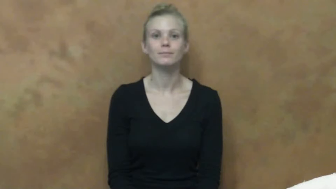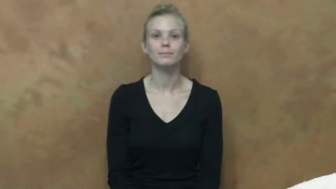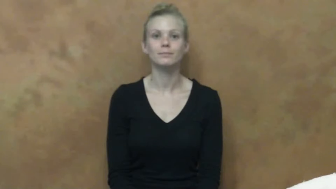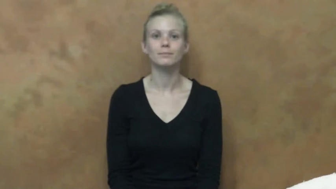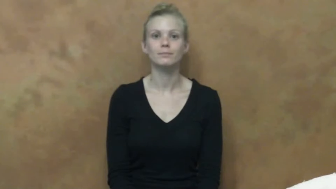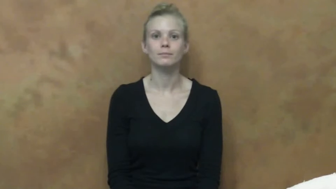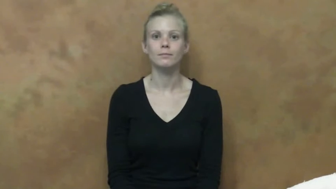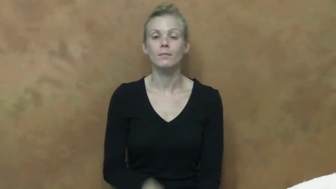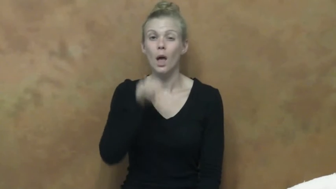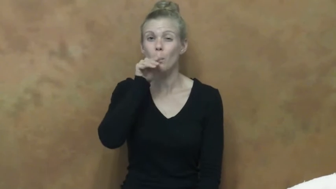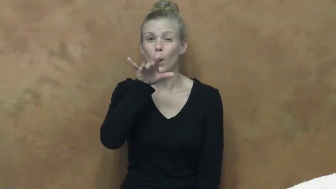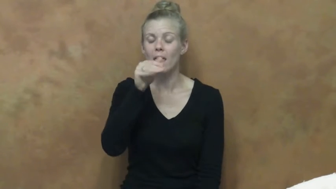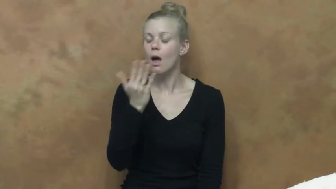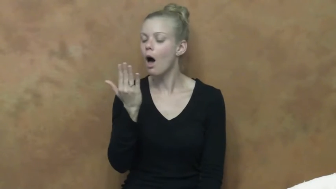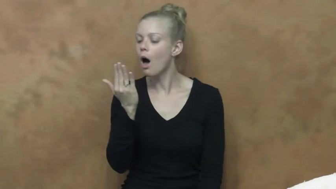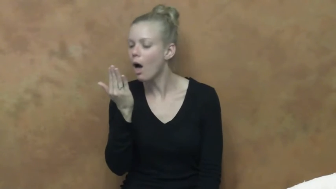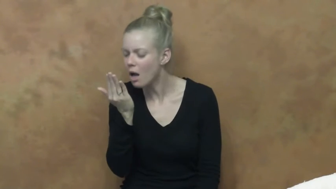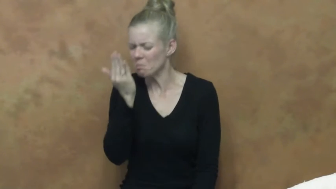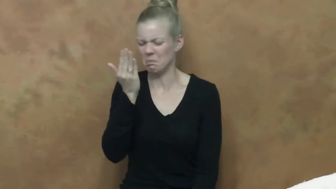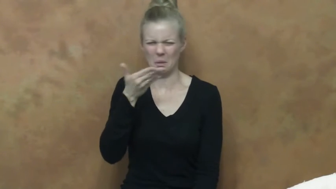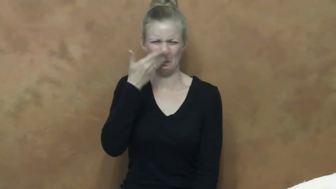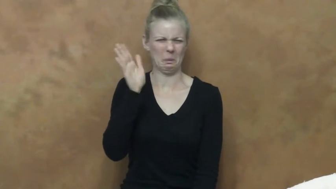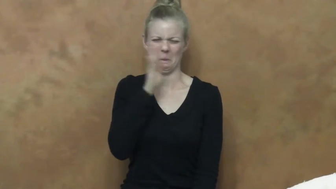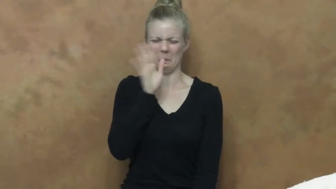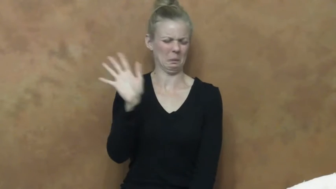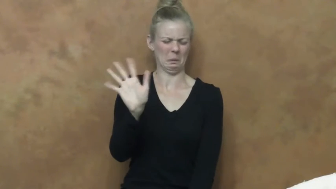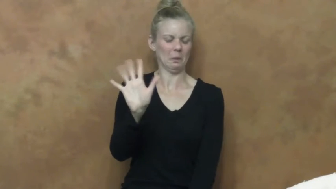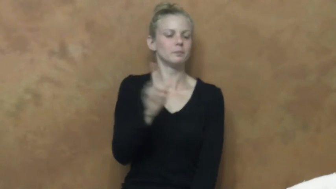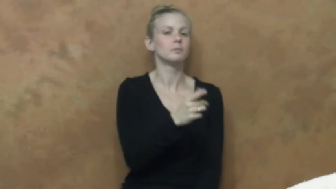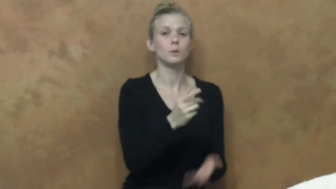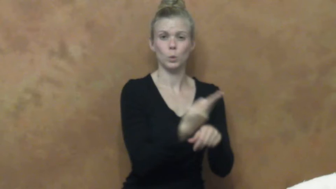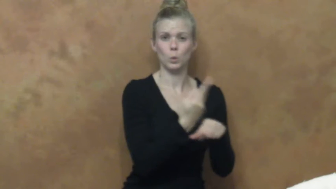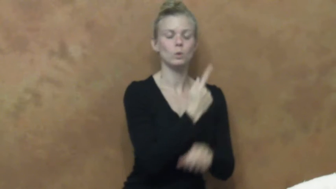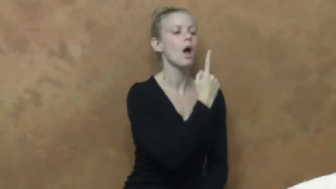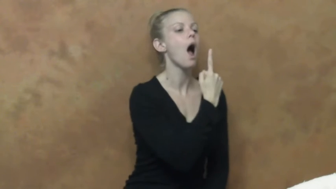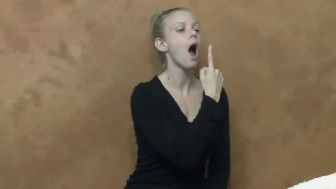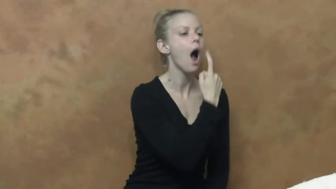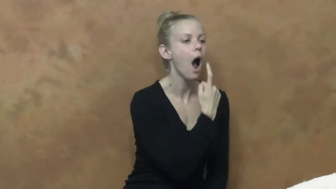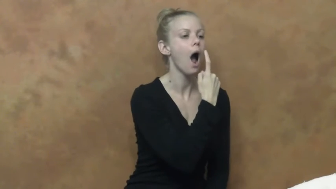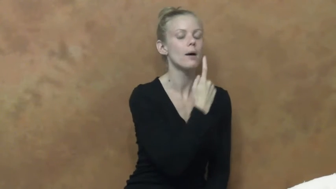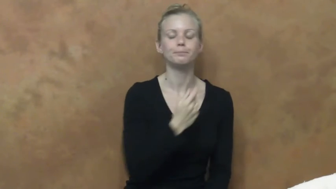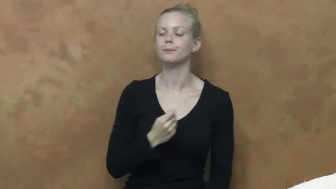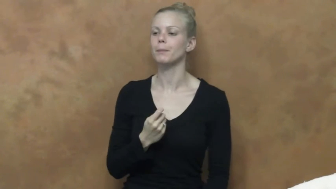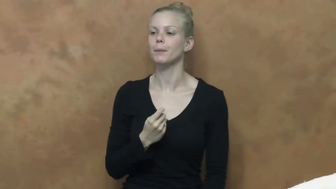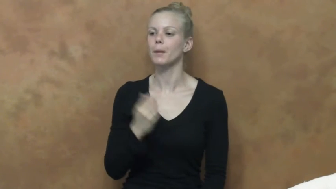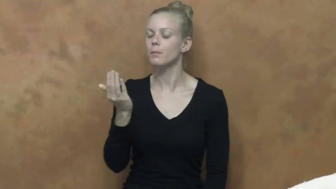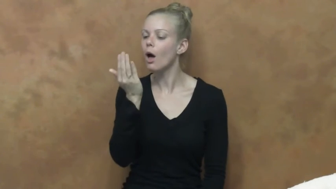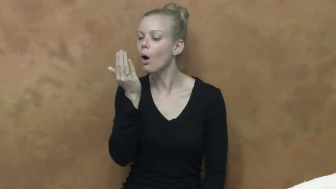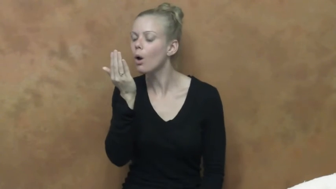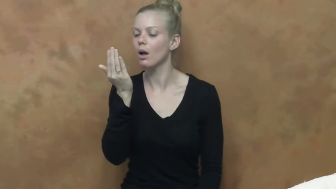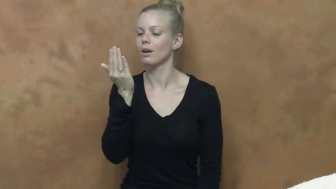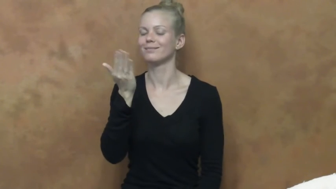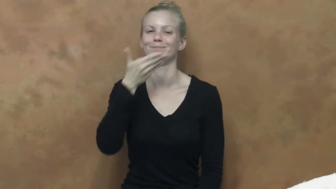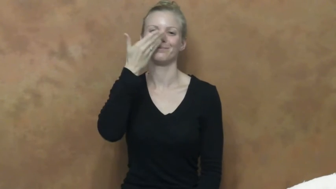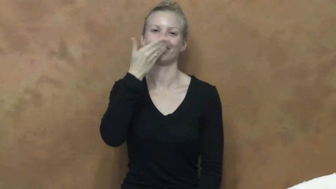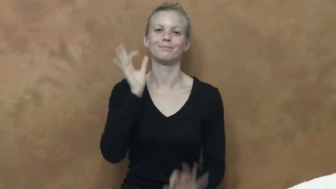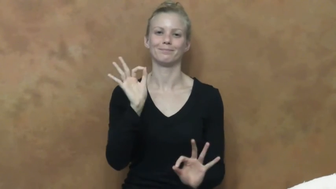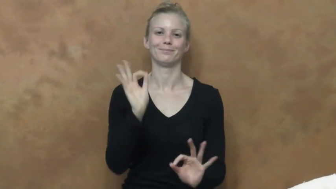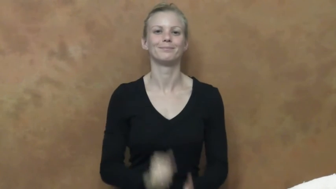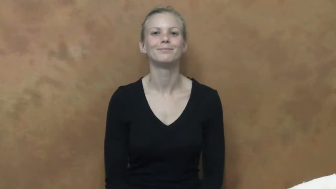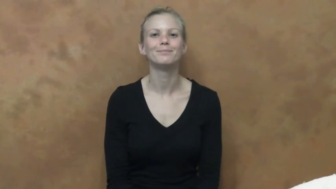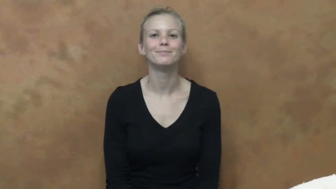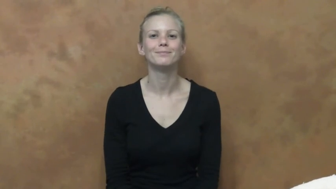breath freshener